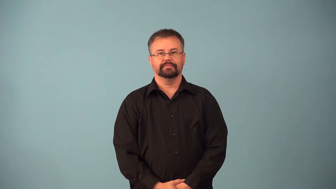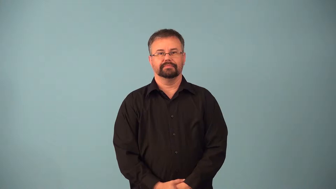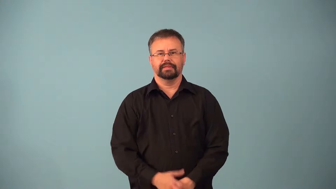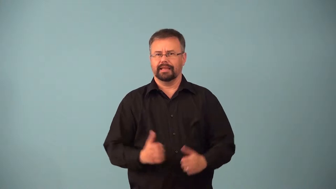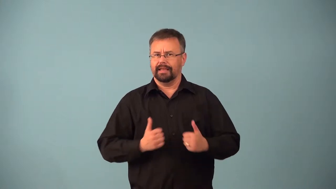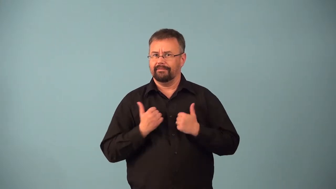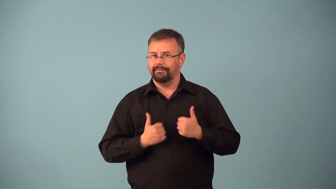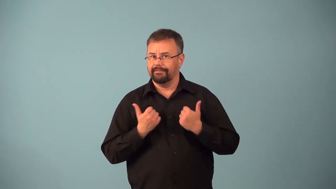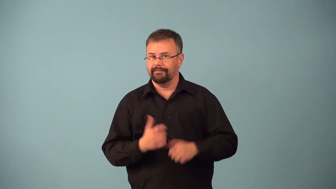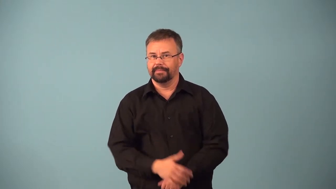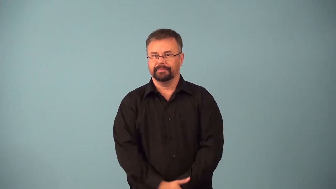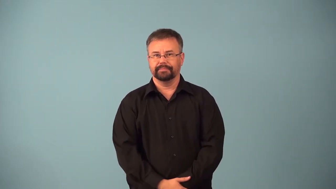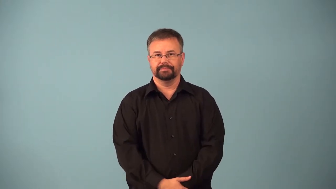afloat-still doing fine